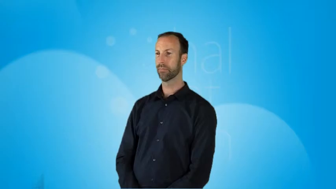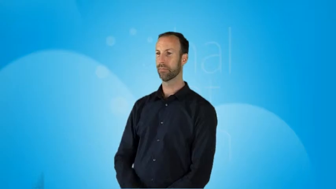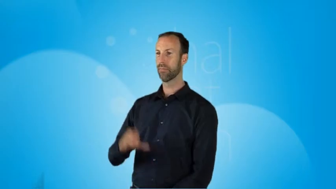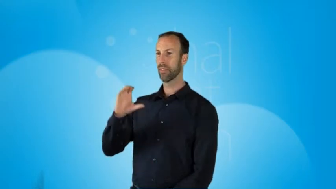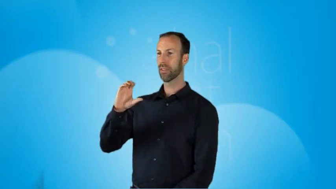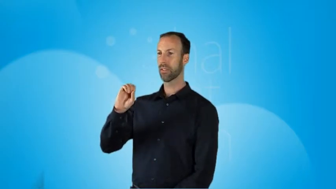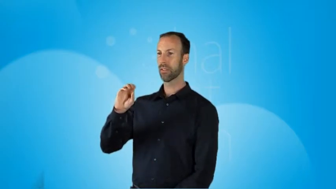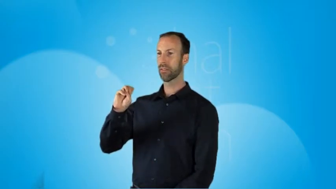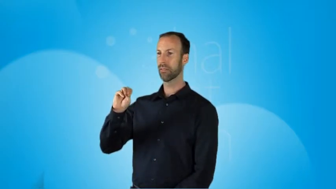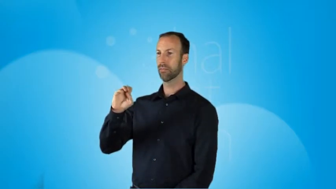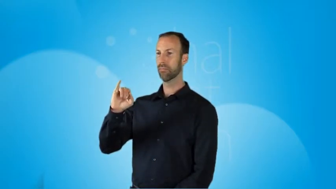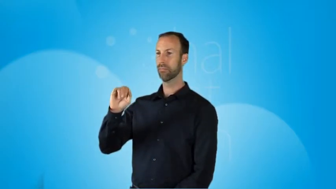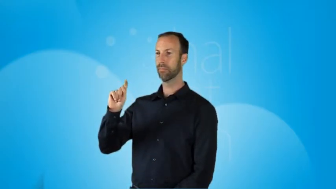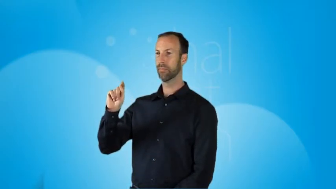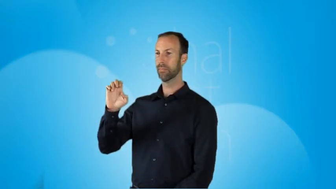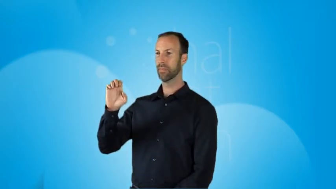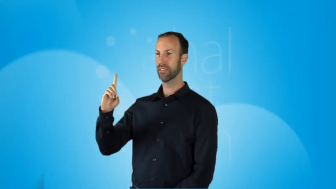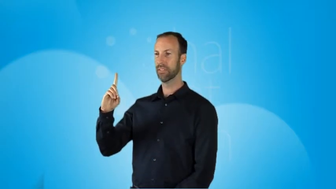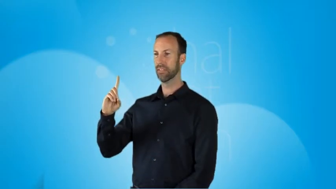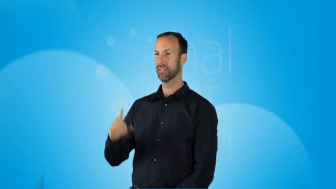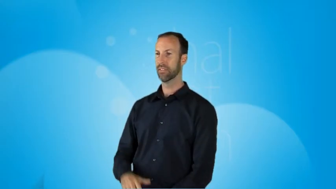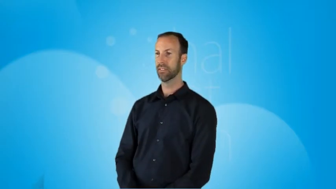committed